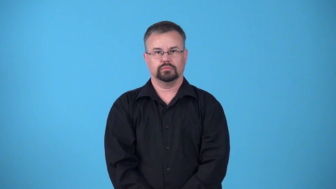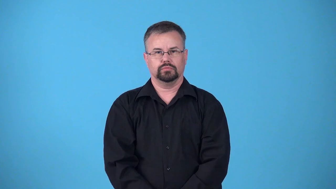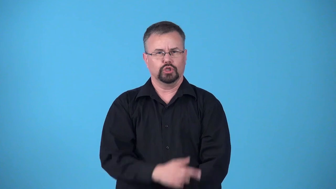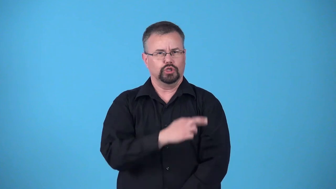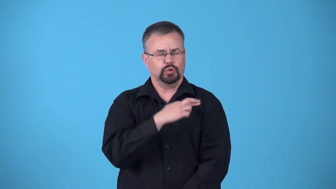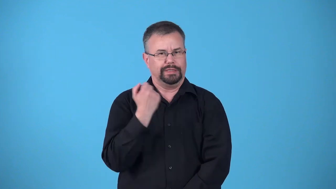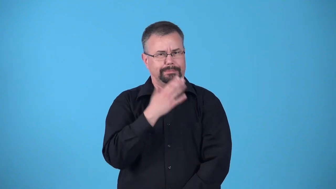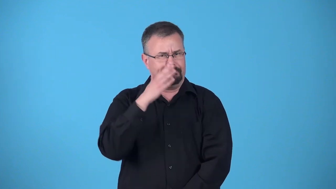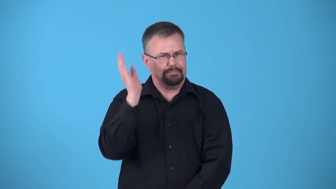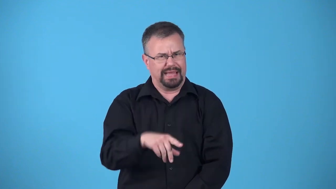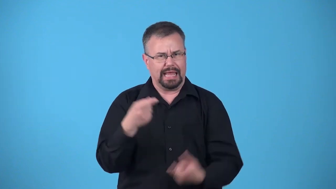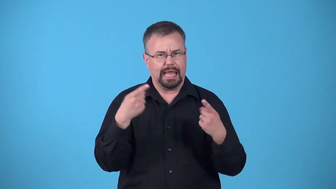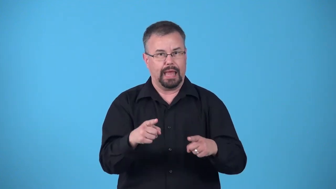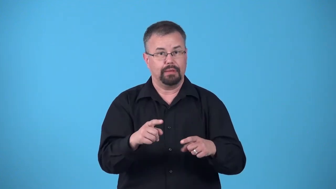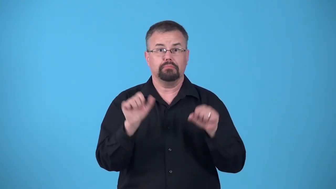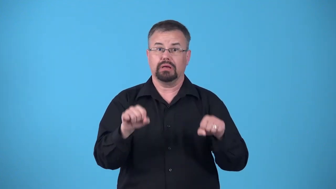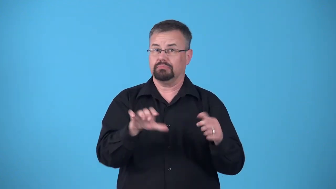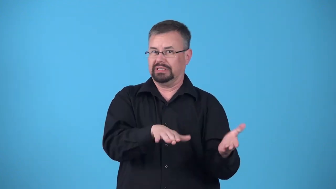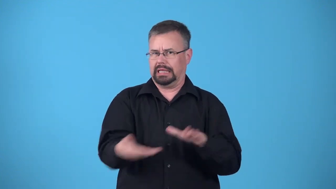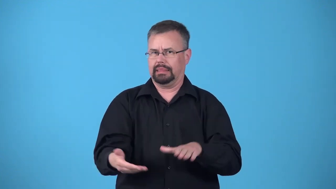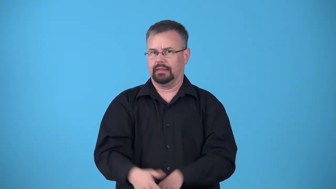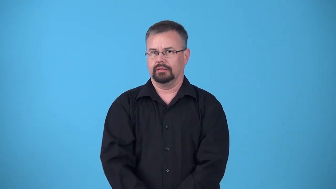hang by a thread